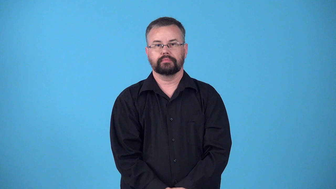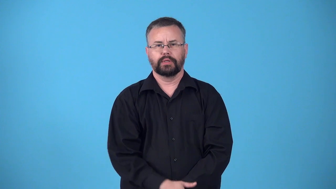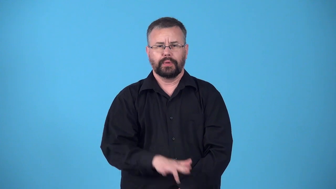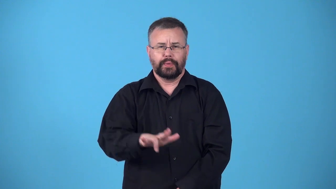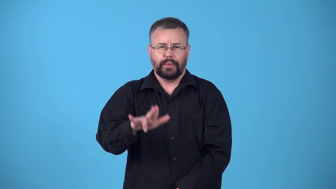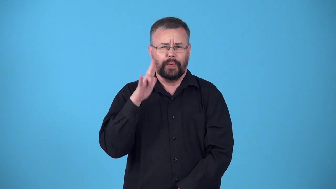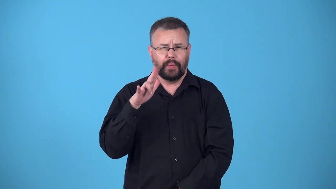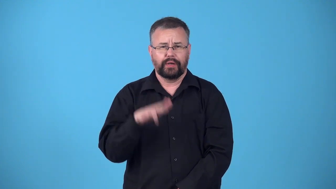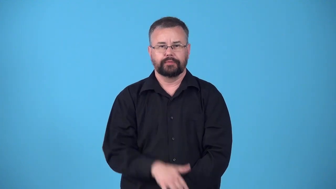goody two shoes